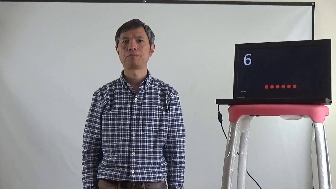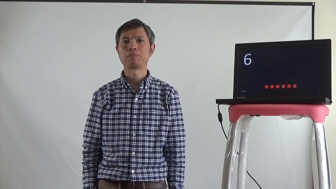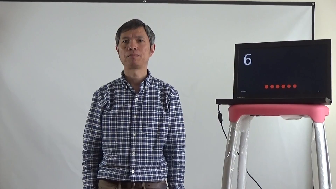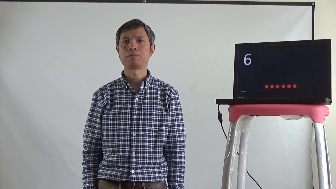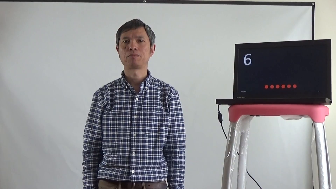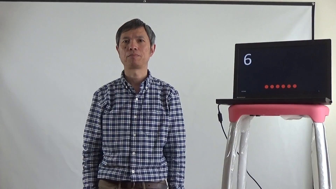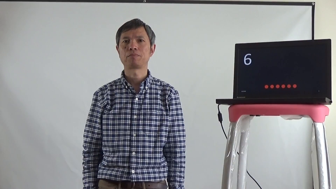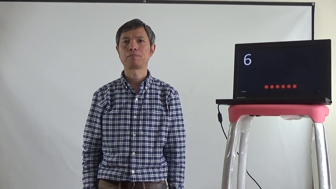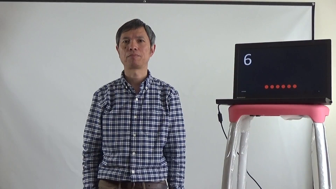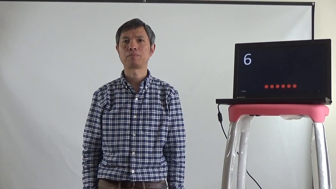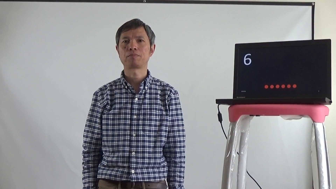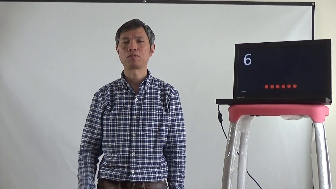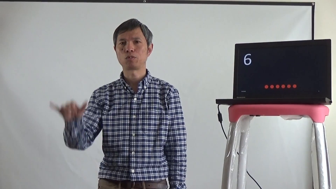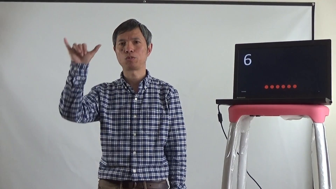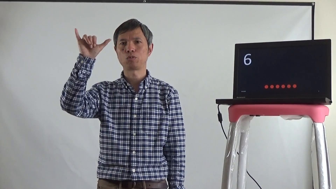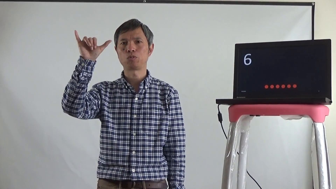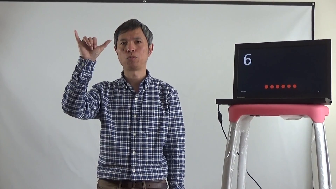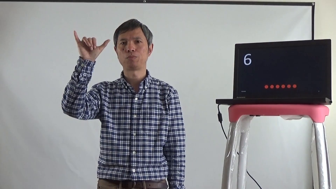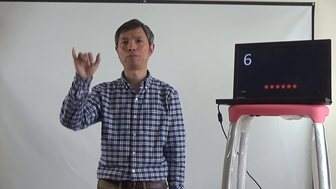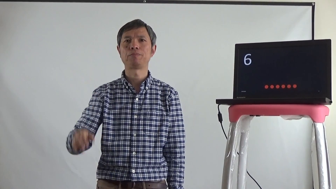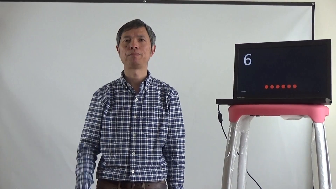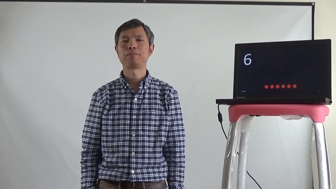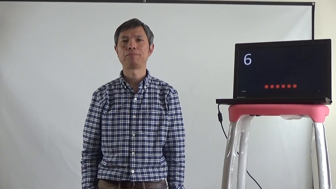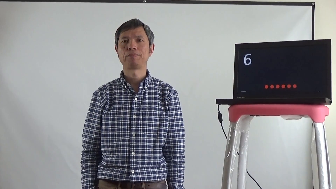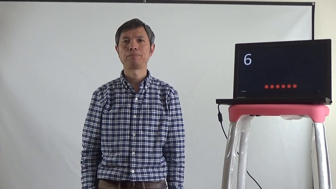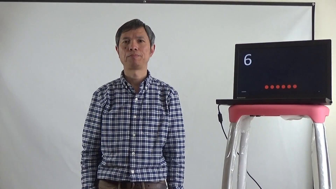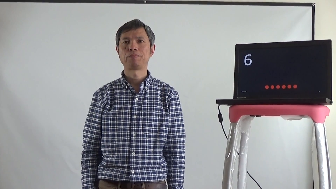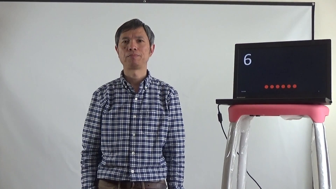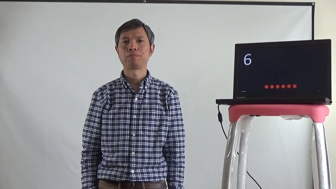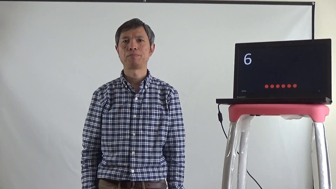number6